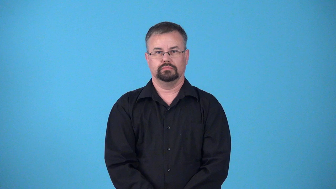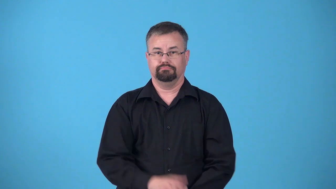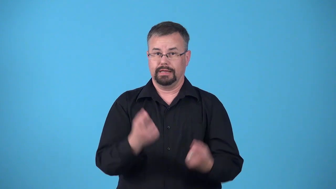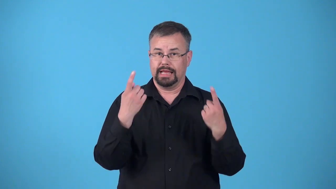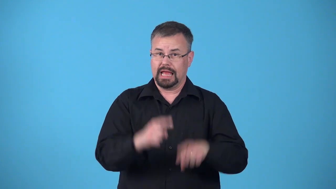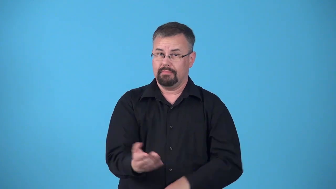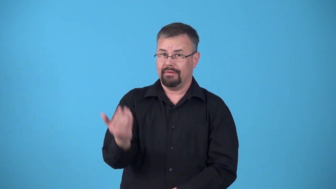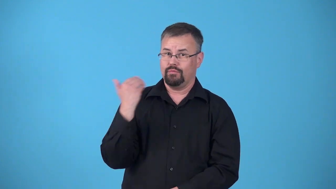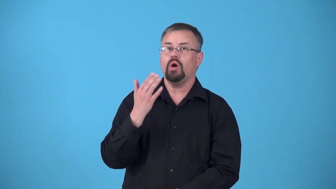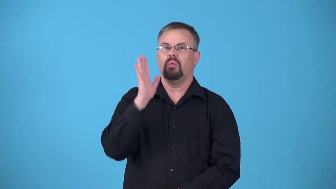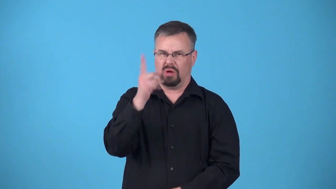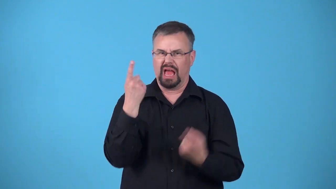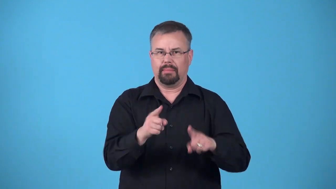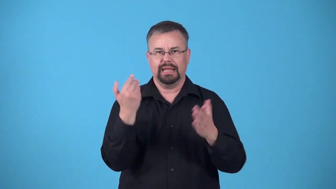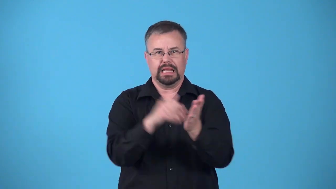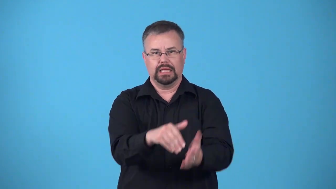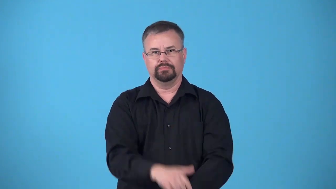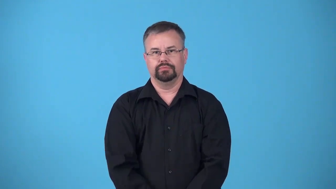history repeats itself